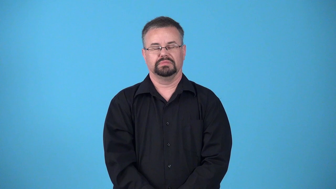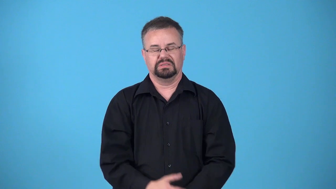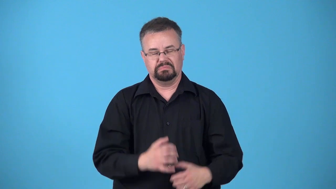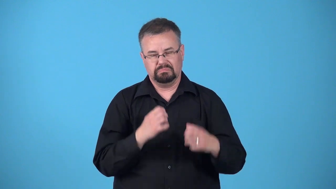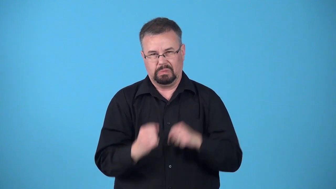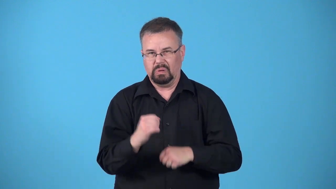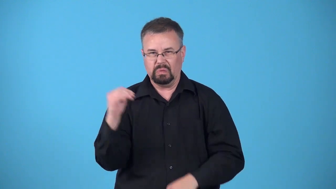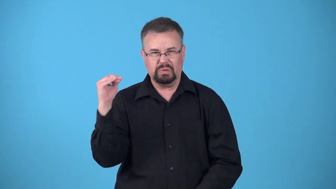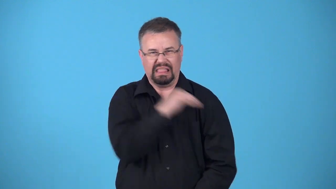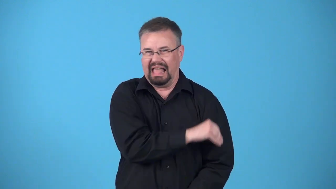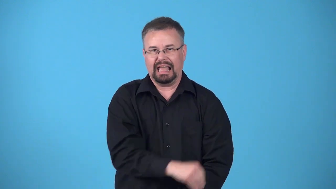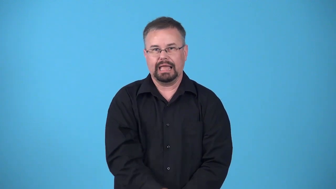lie through your teeth